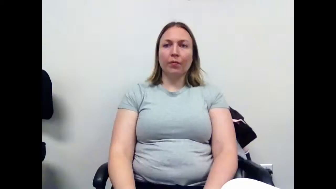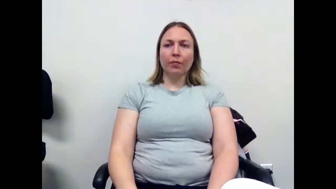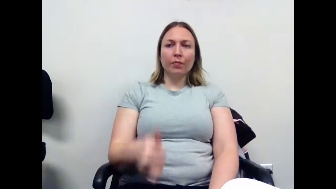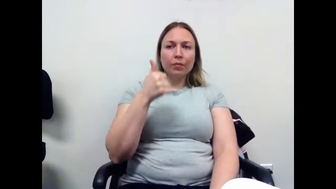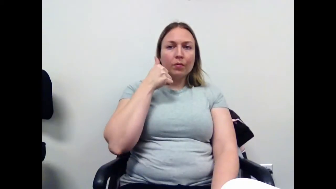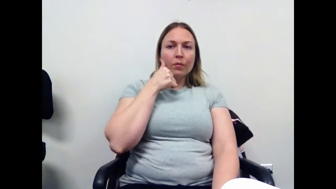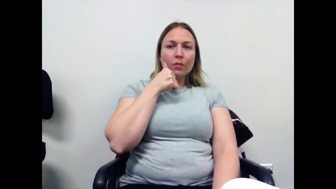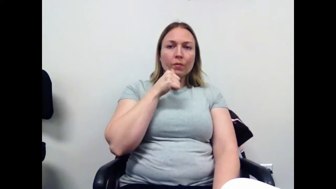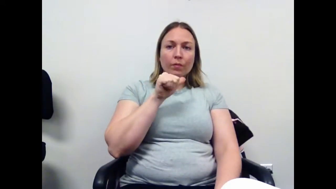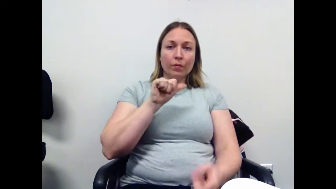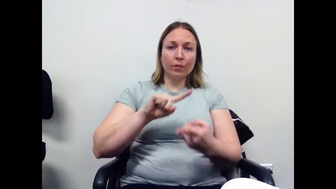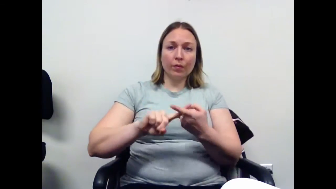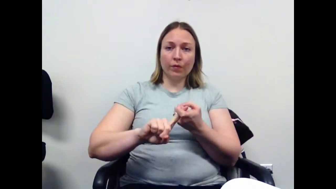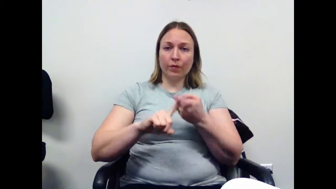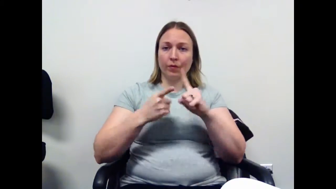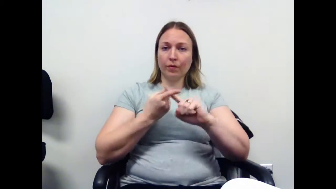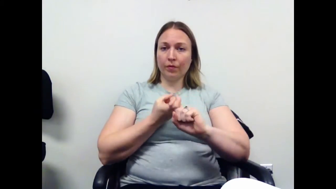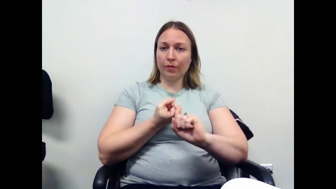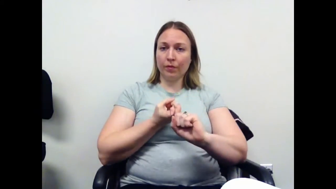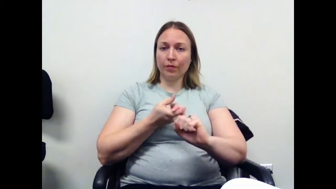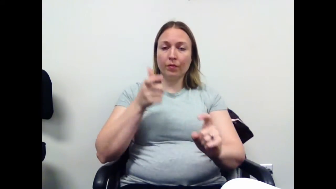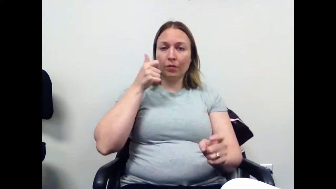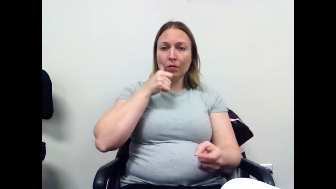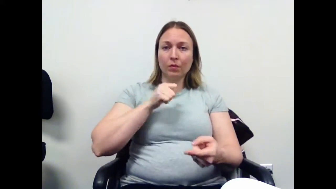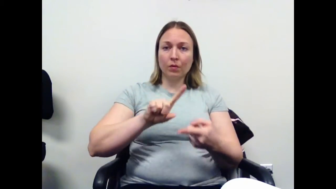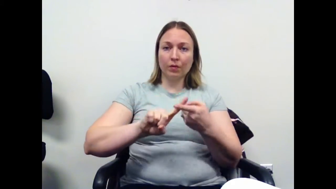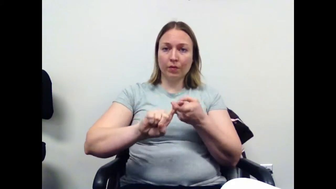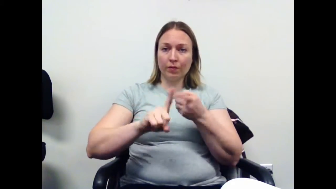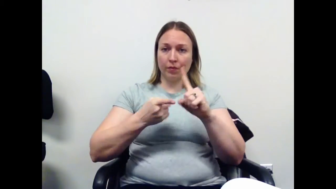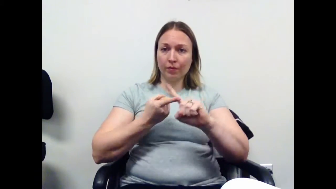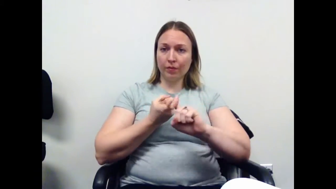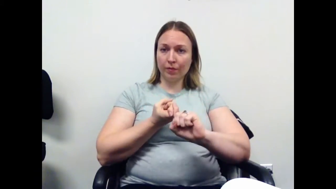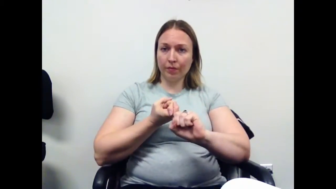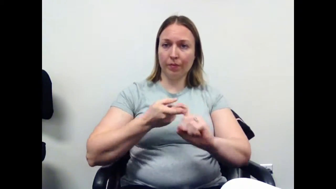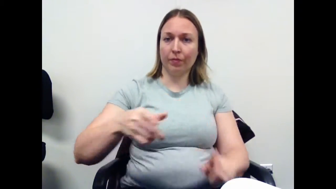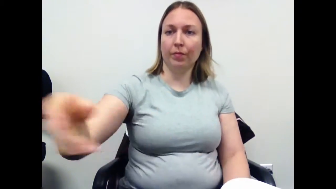GIRL+FRIEND